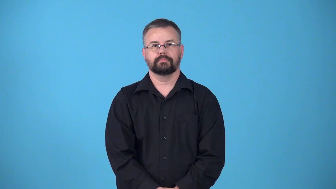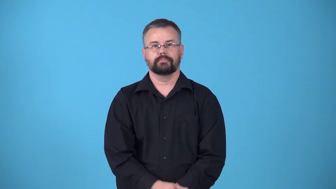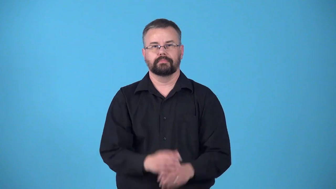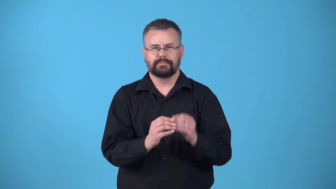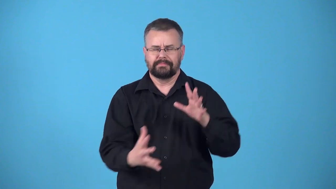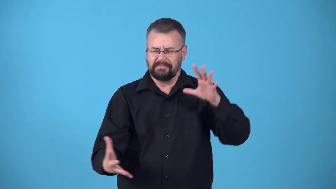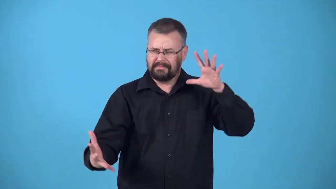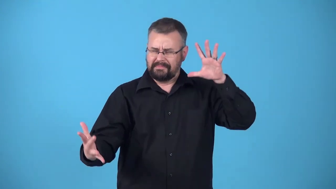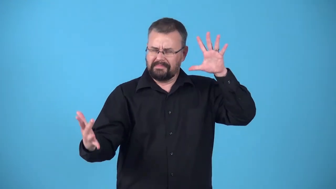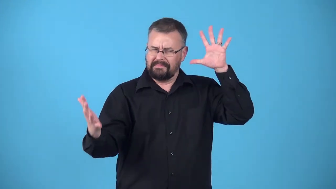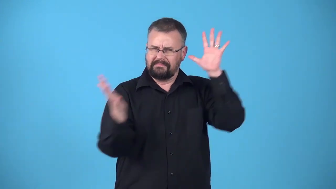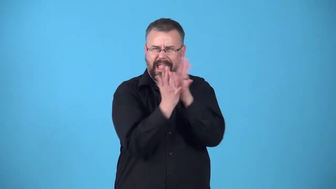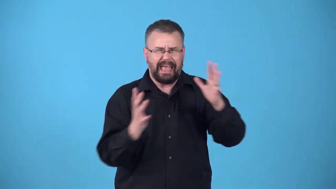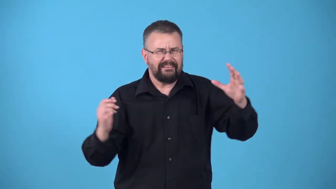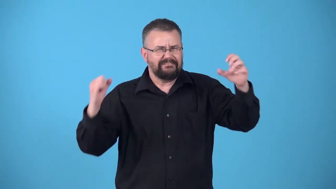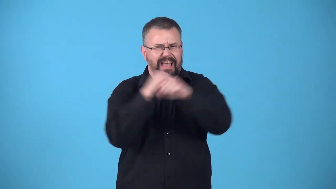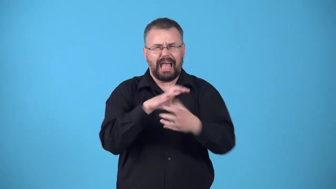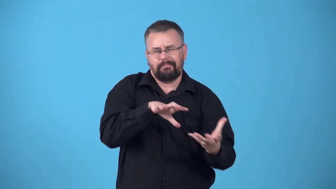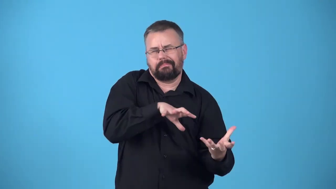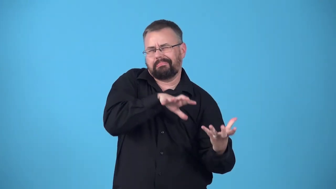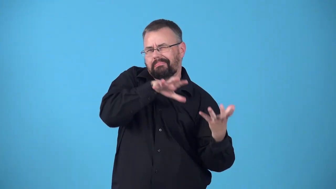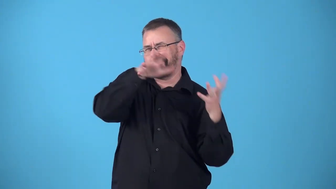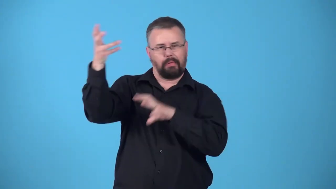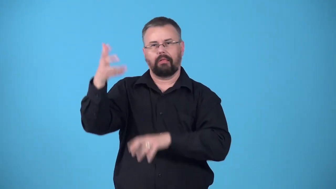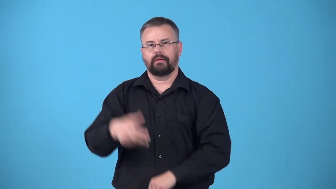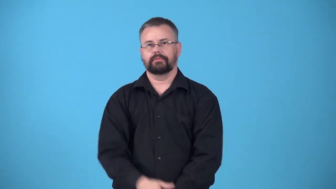fur fly